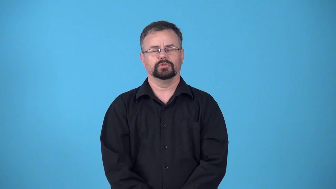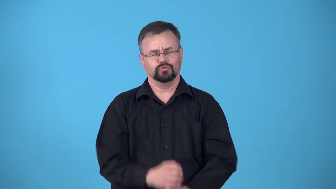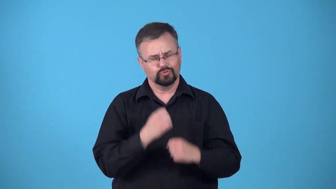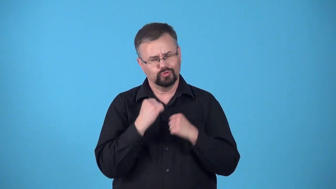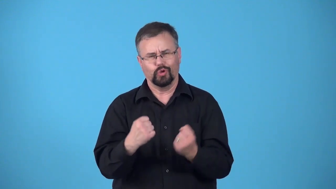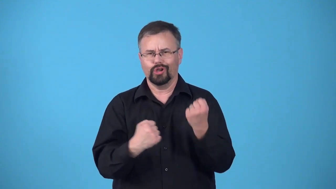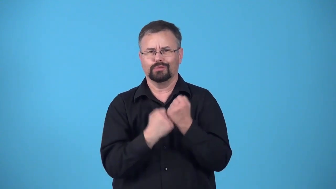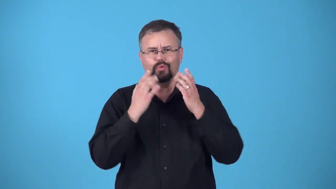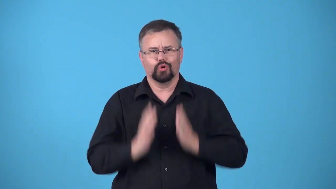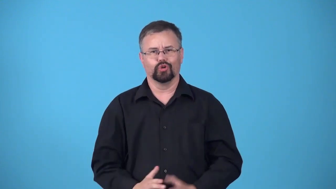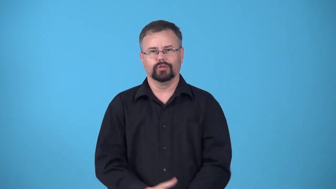cheerleader